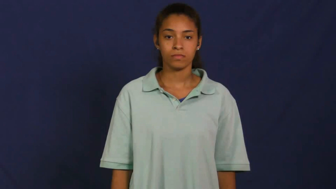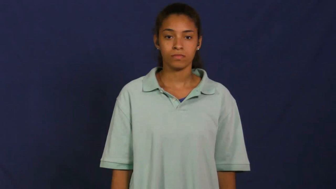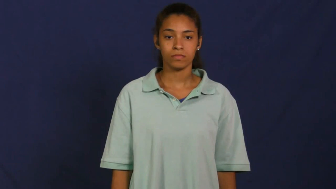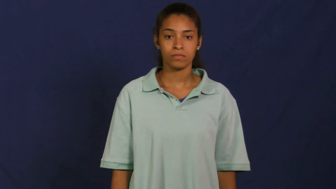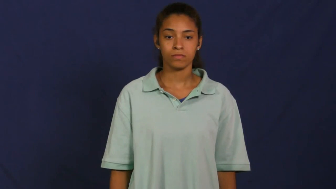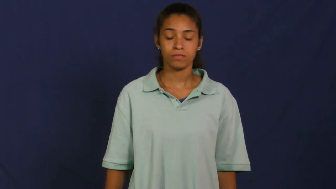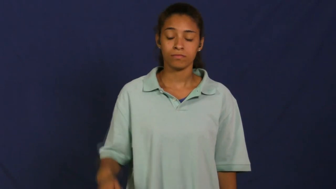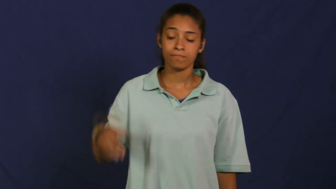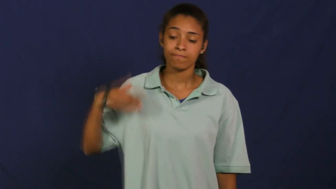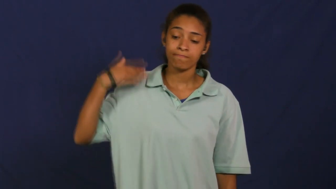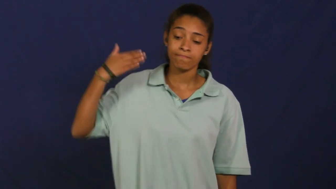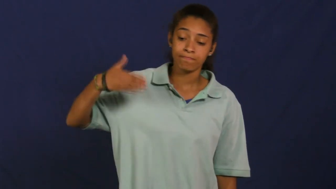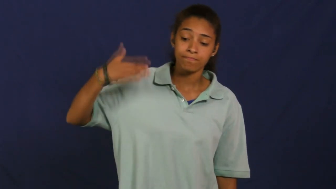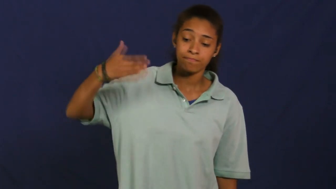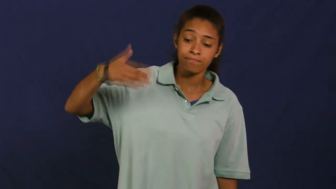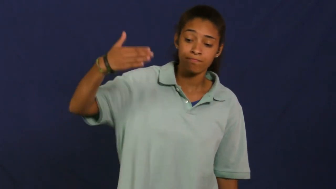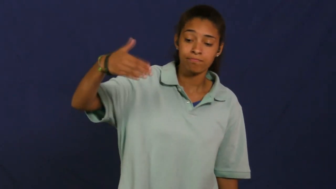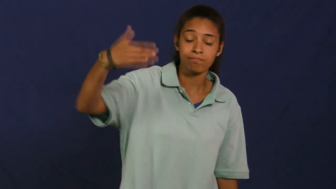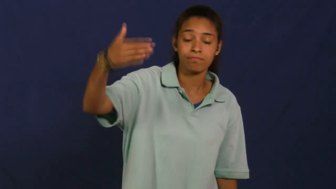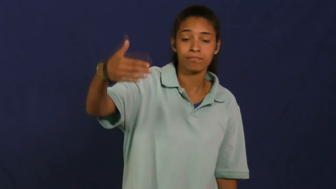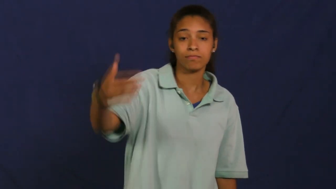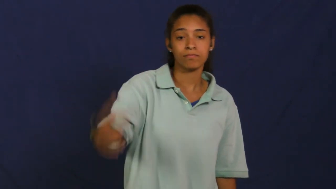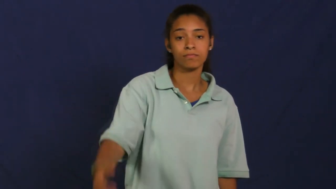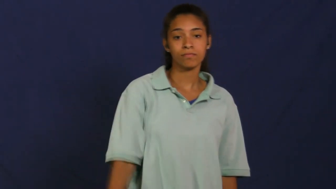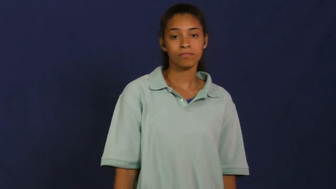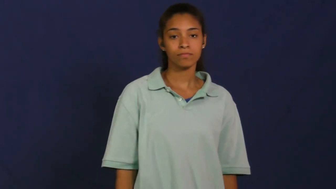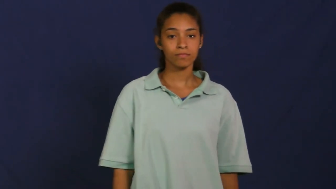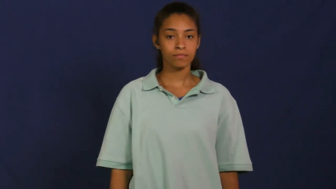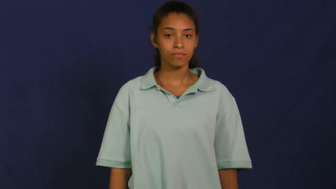every now and then